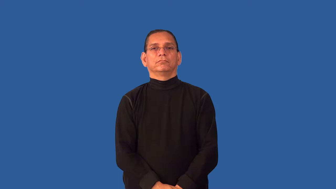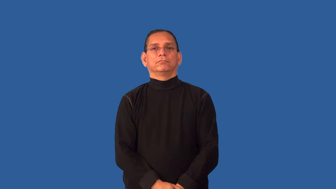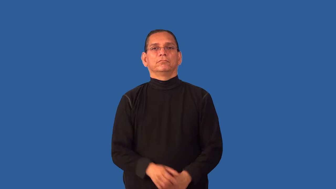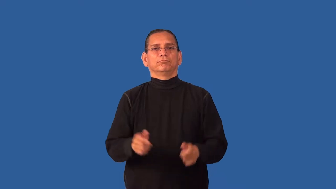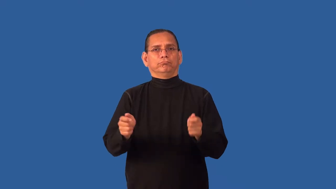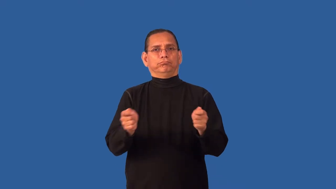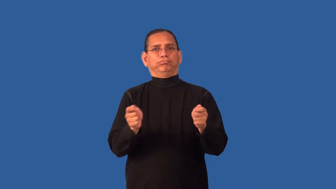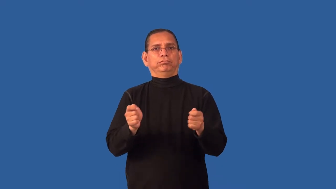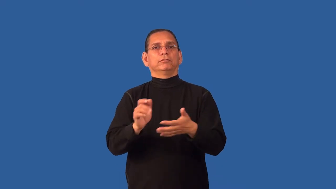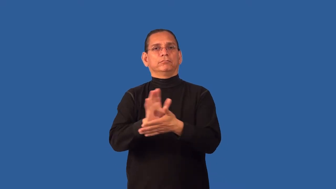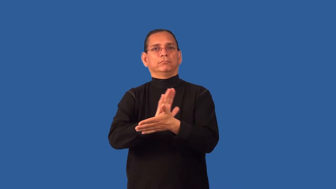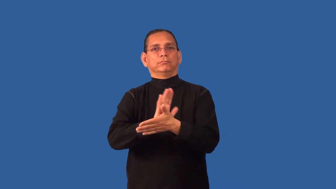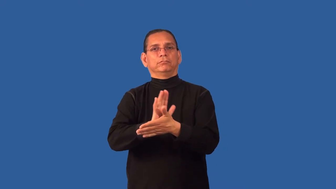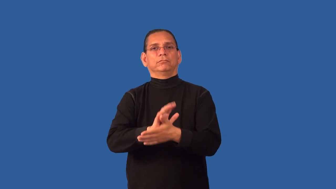direct-movie